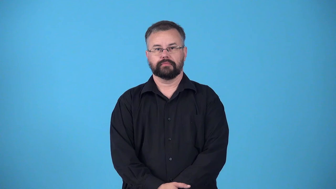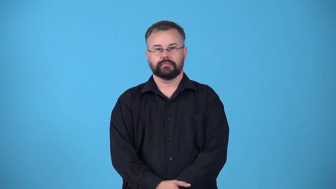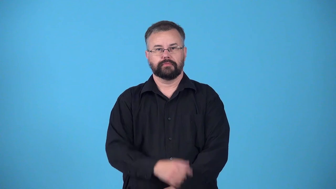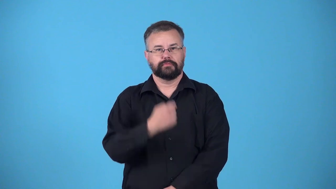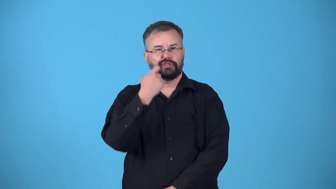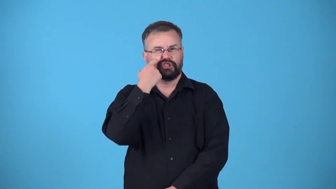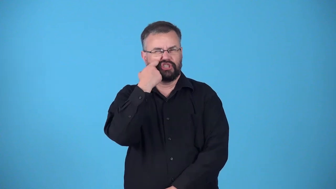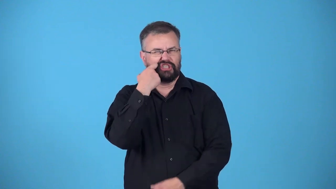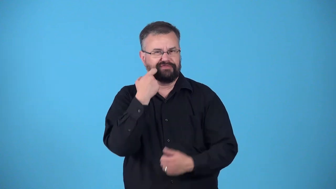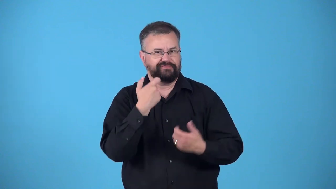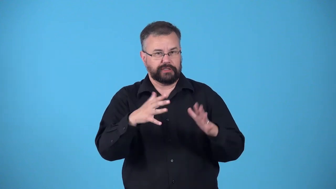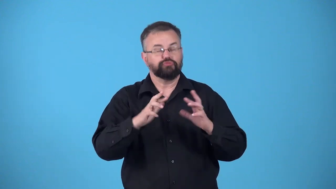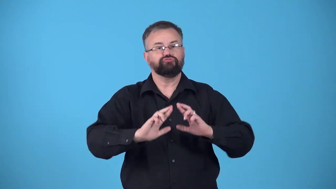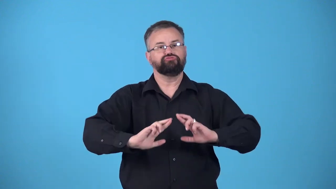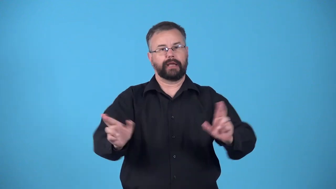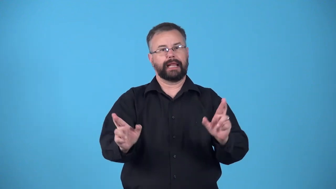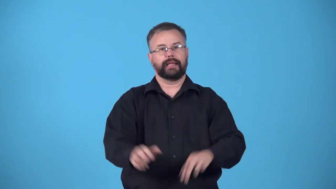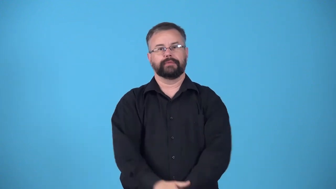fresh off